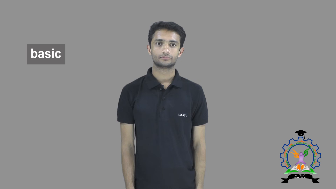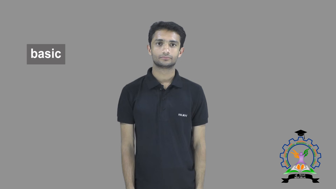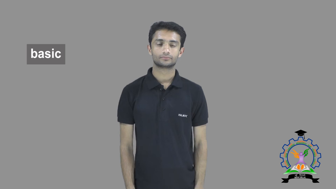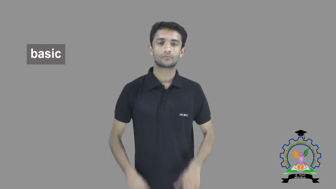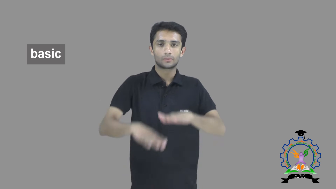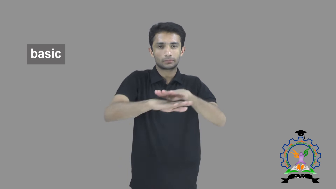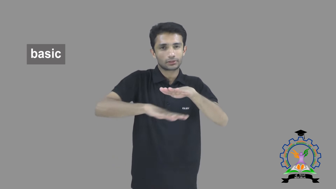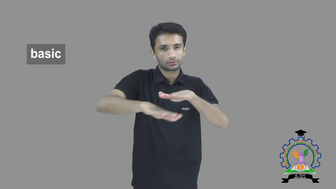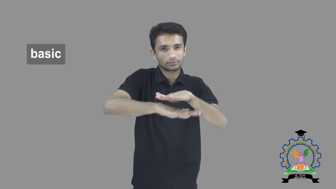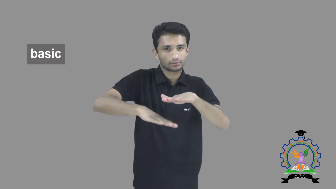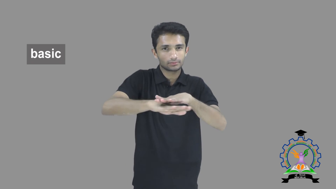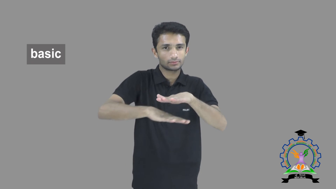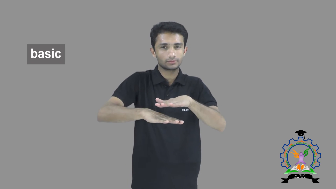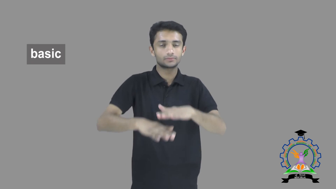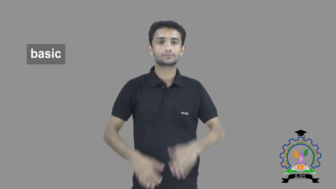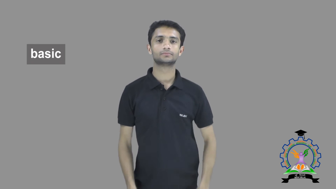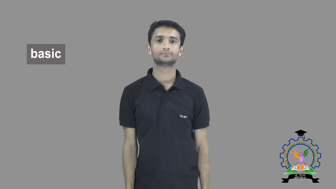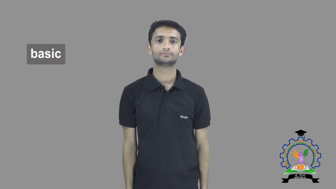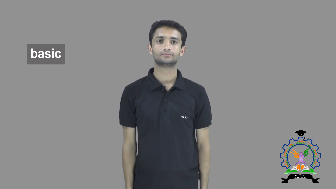basic